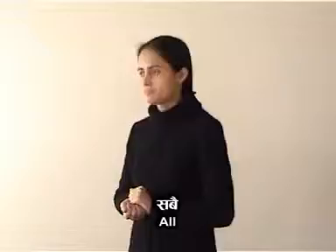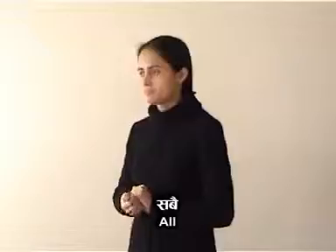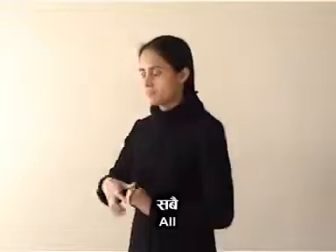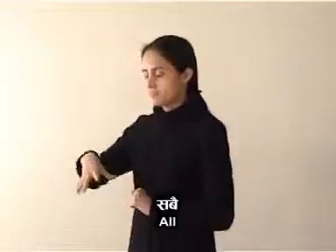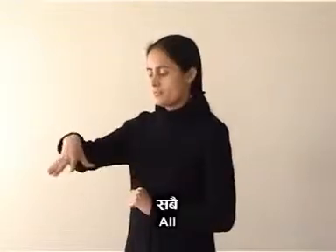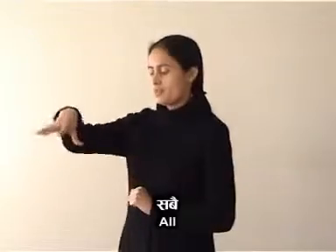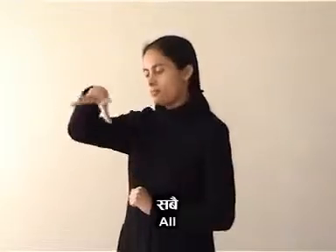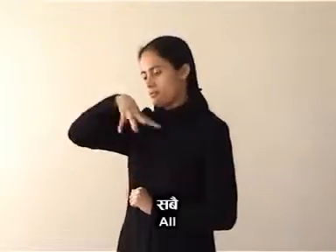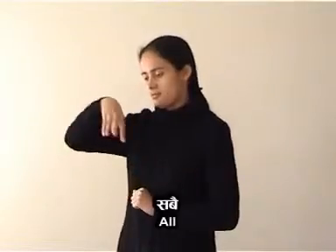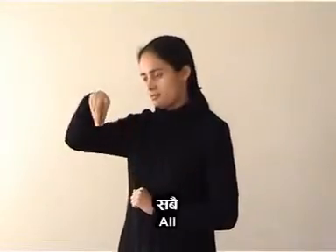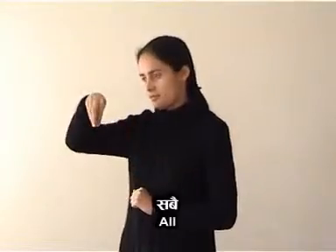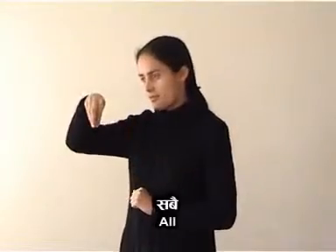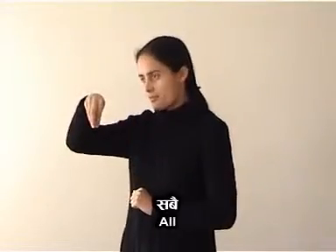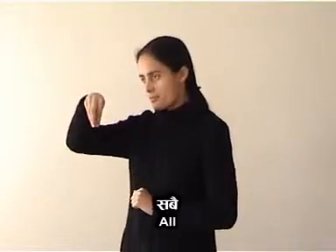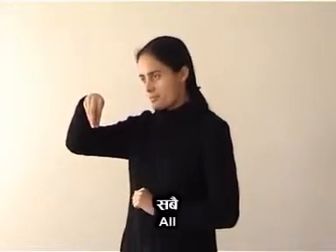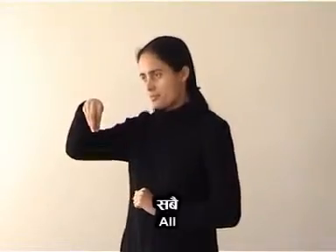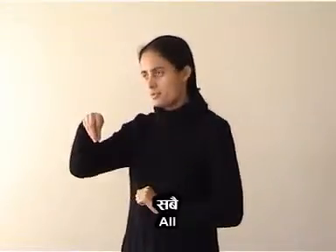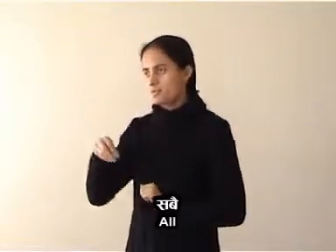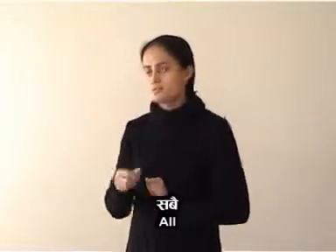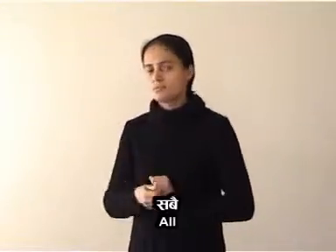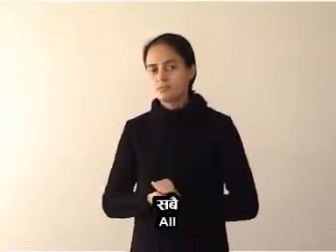all